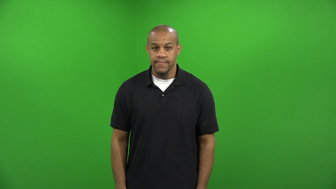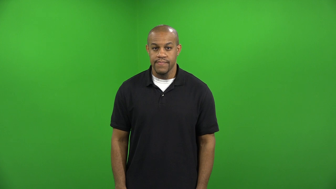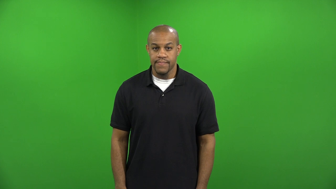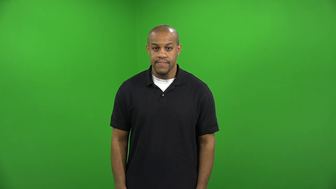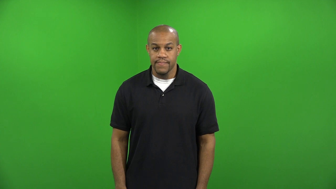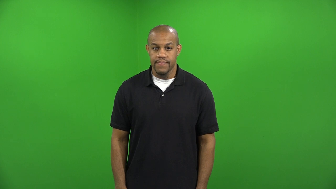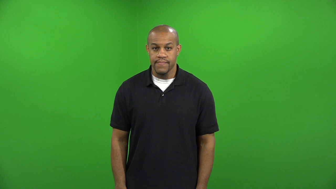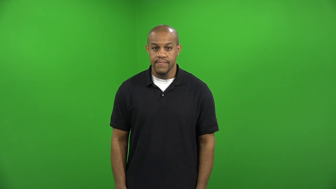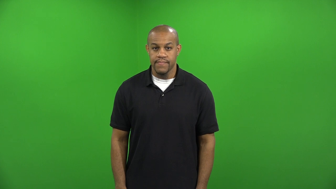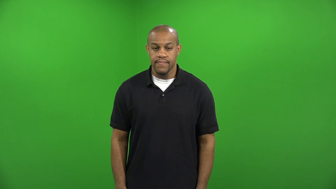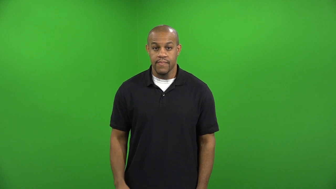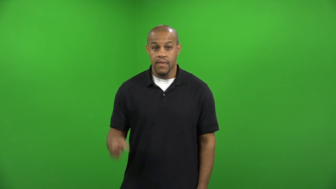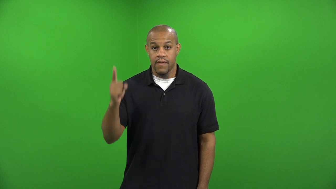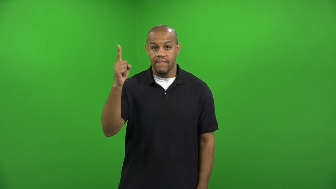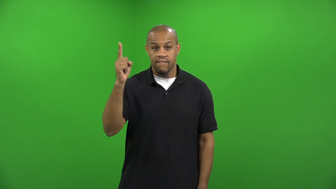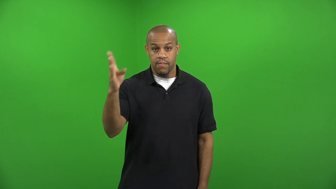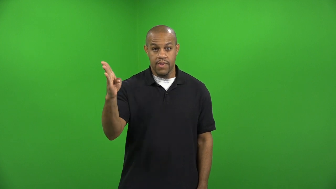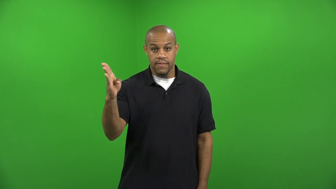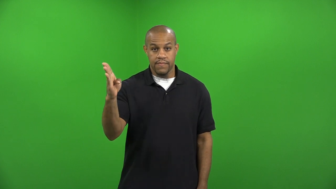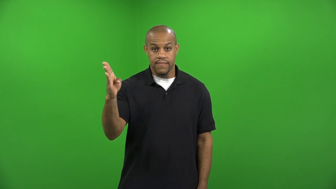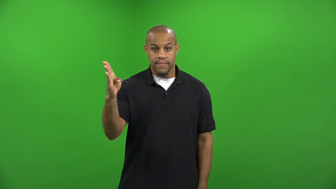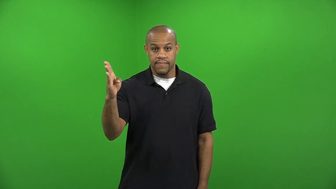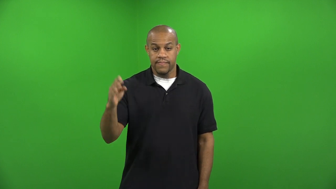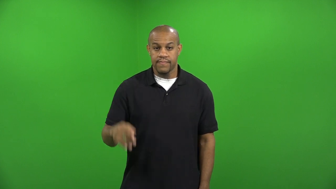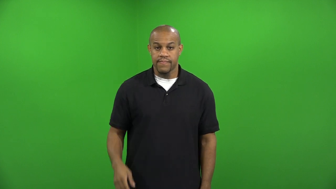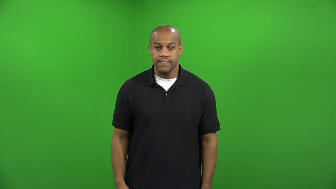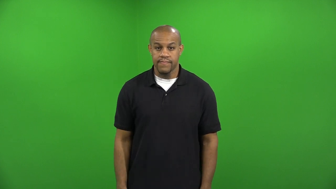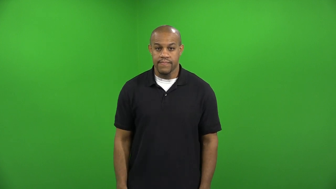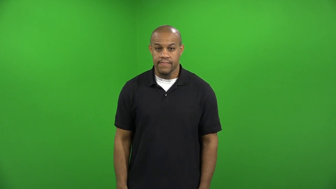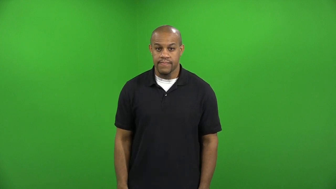First base